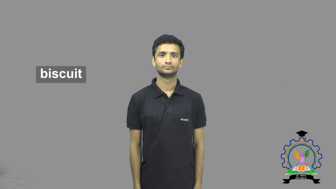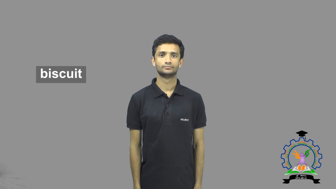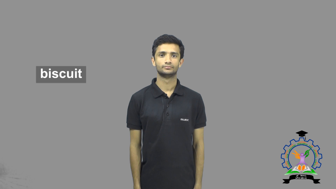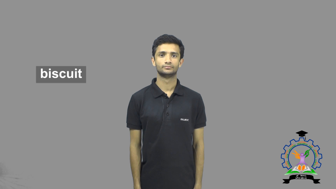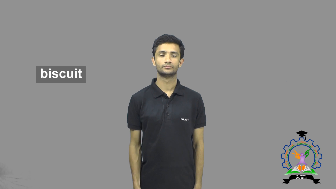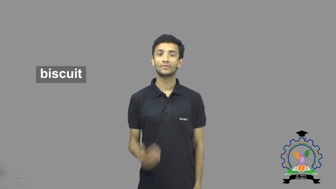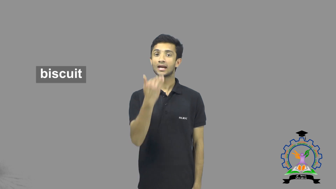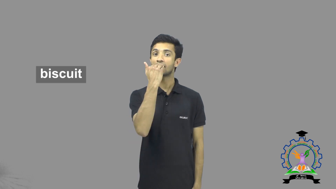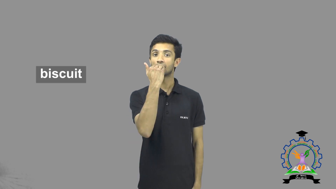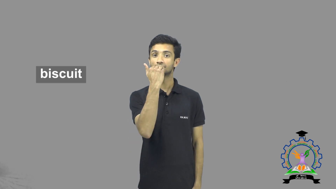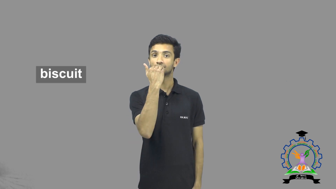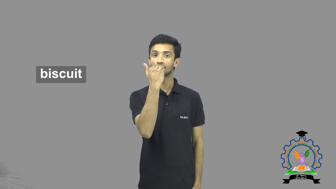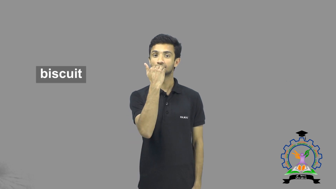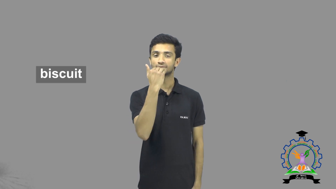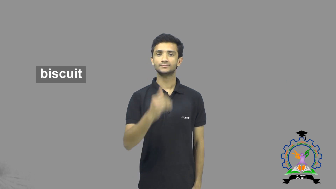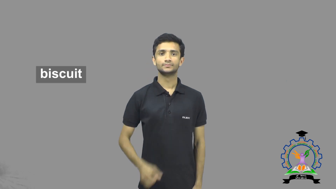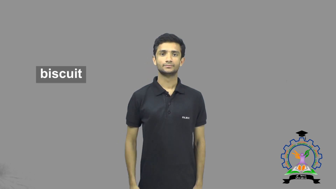biscuit